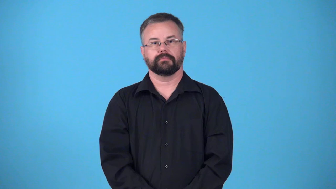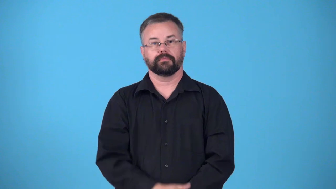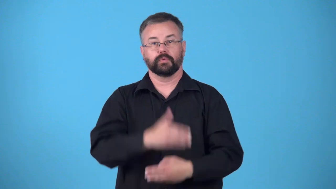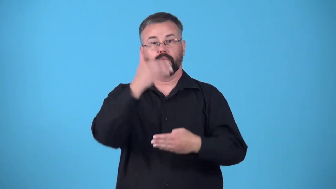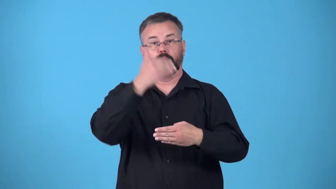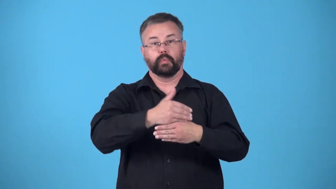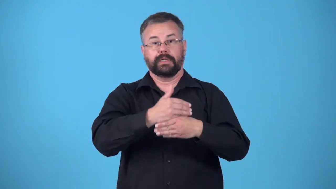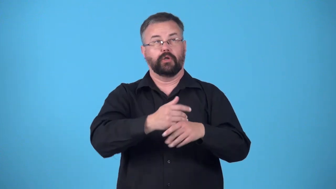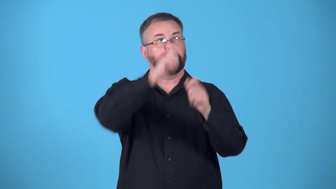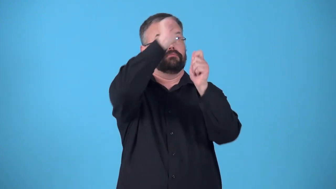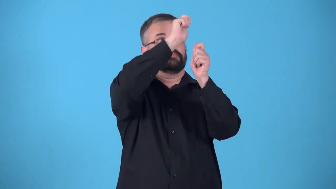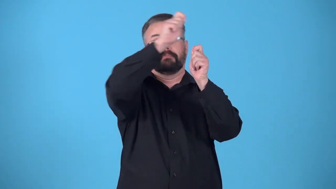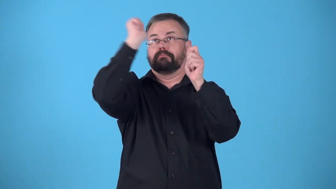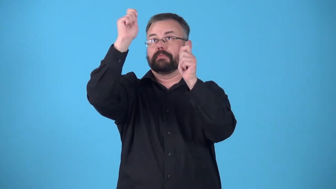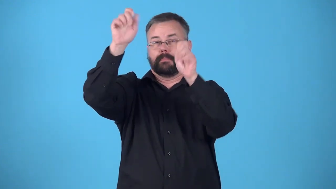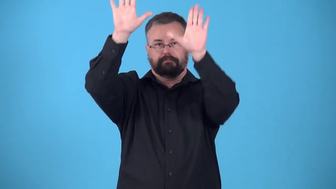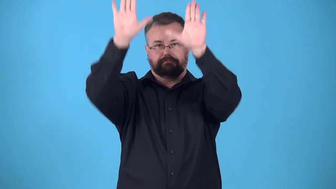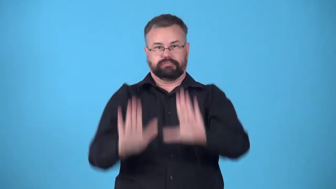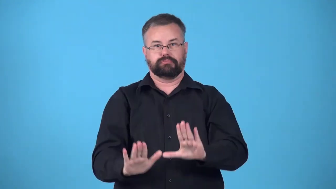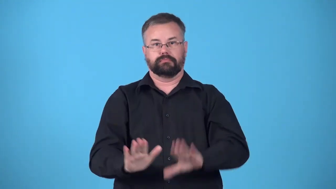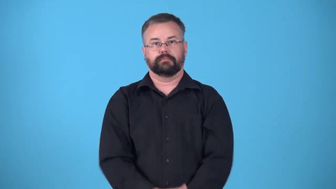board up